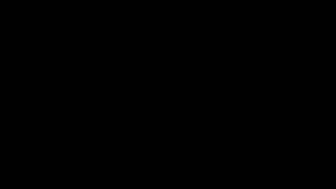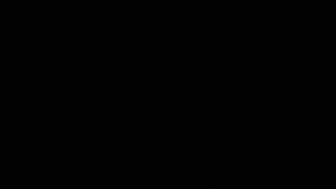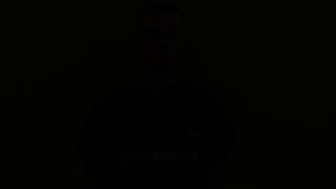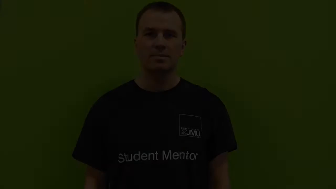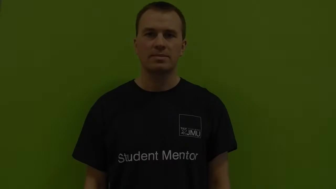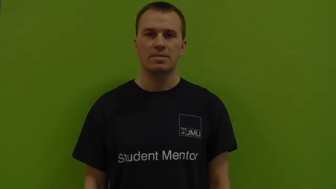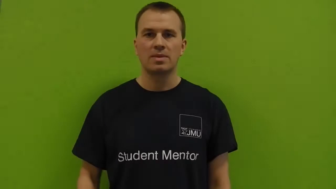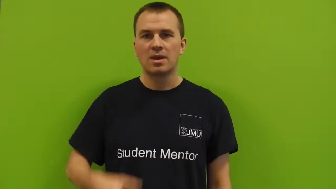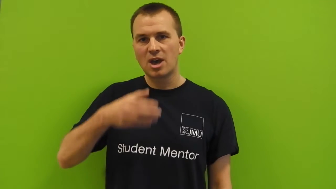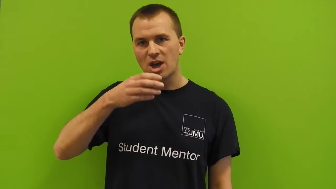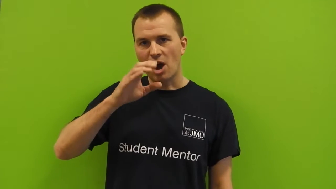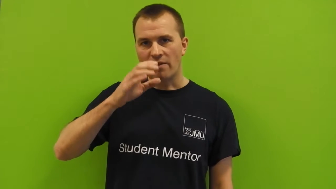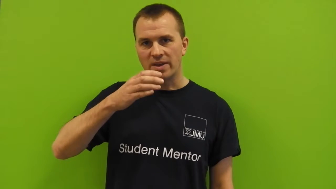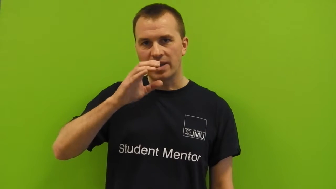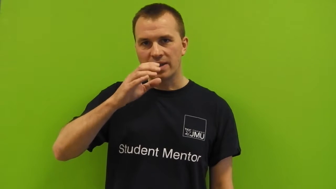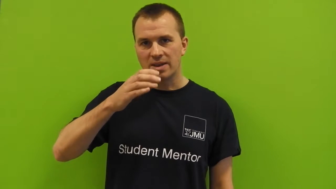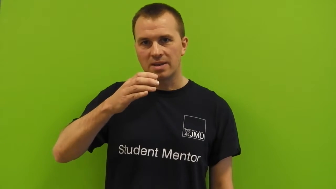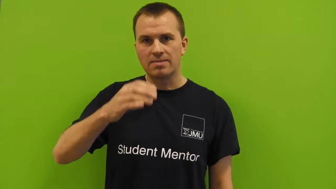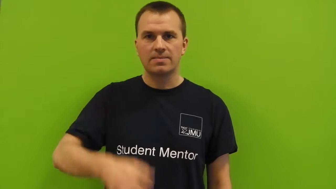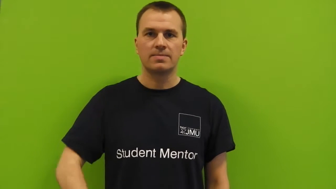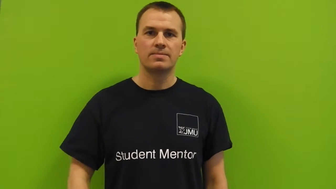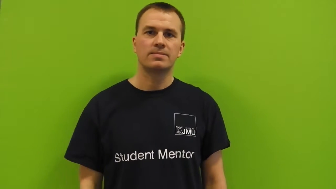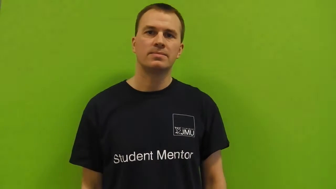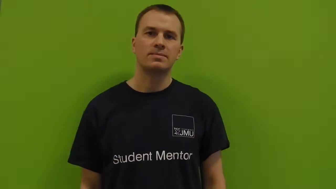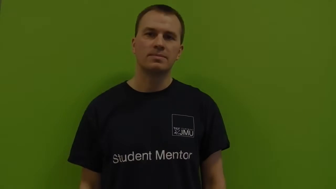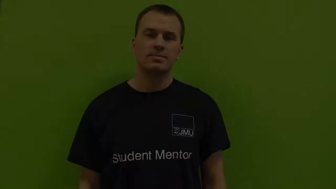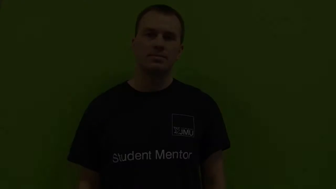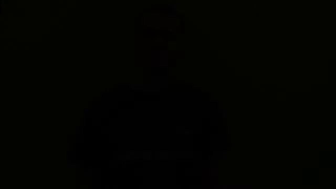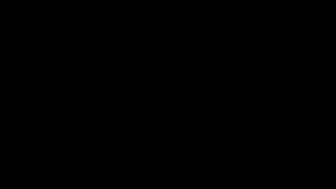Would you like coffee?